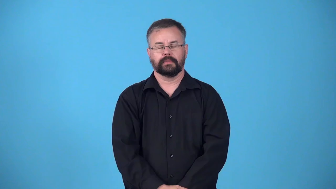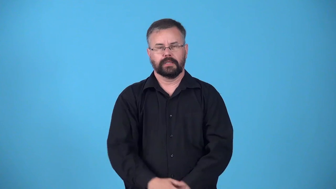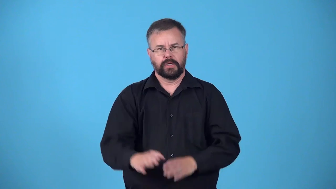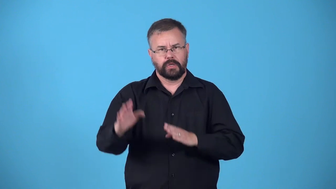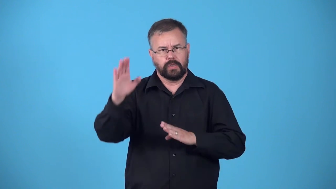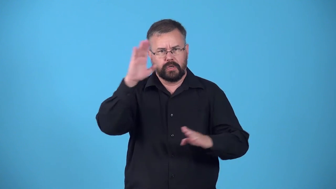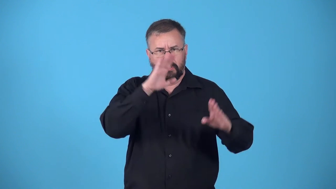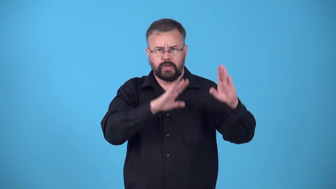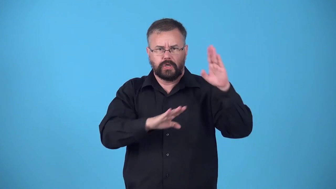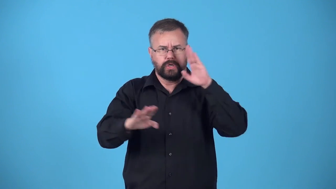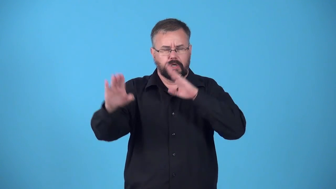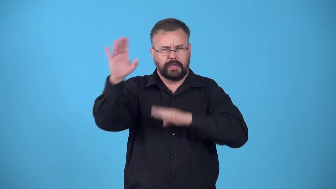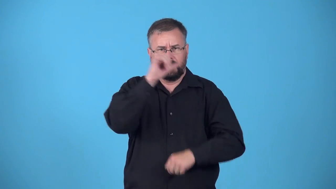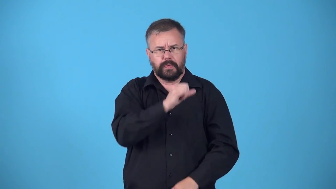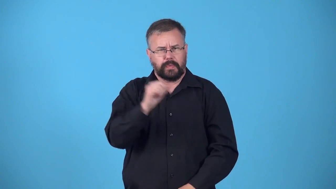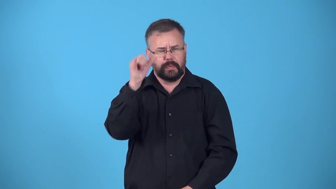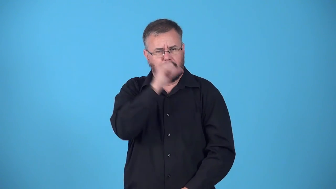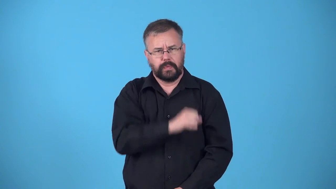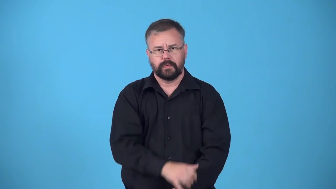big trouble